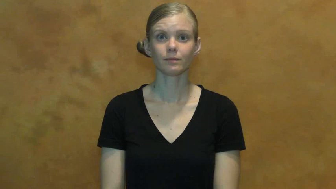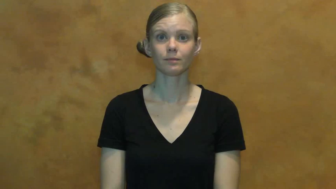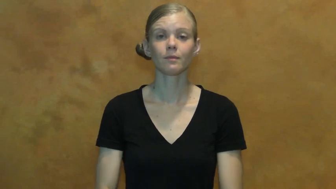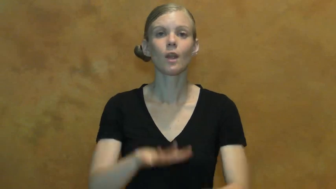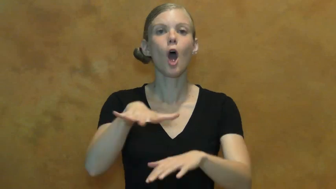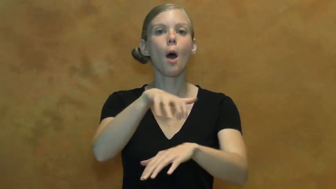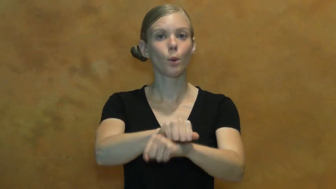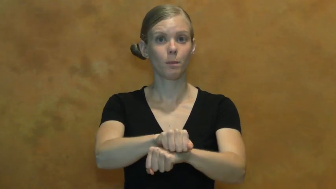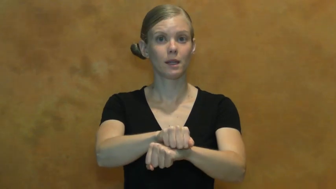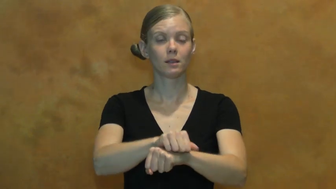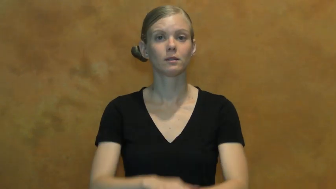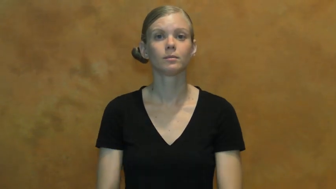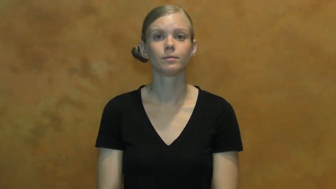appointment